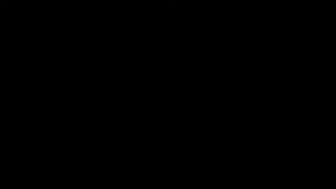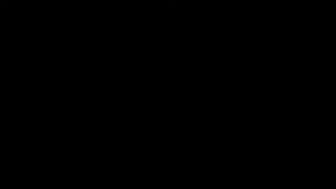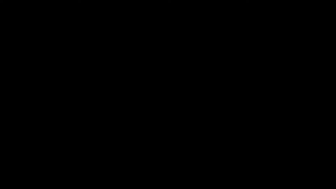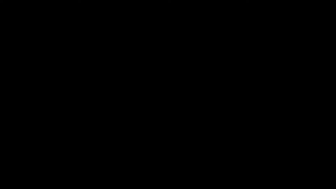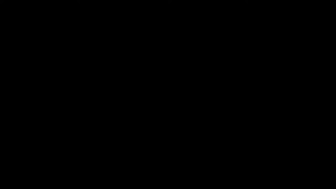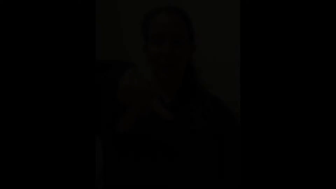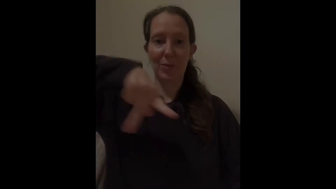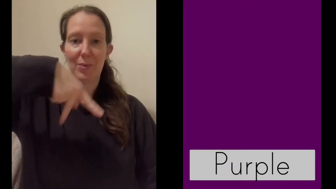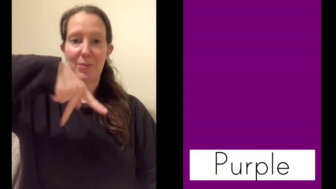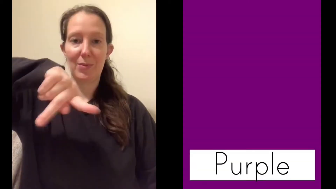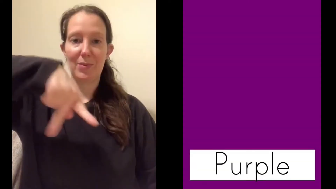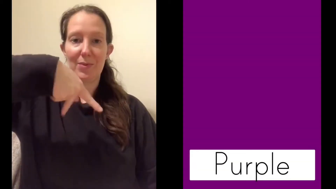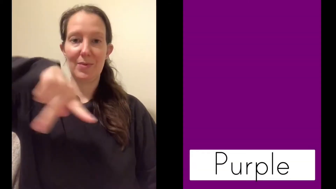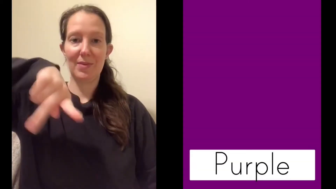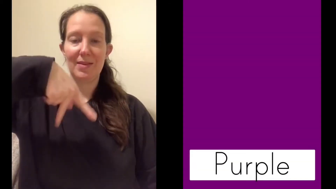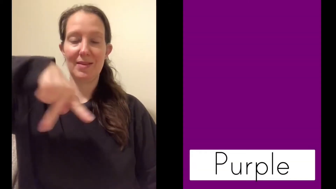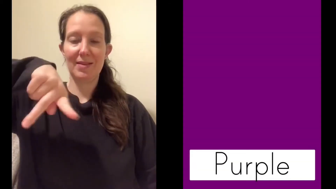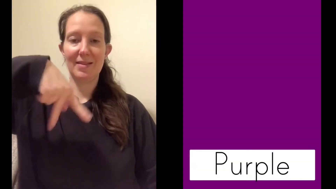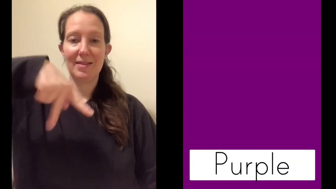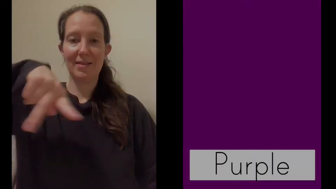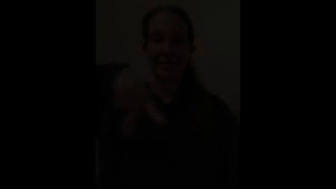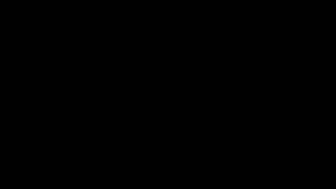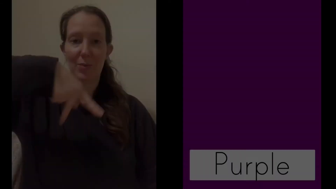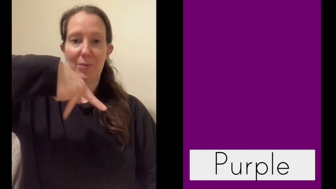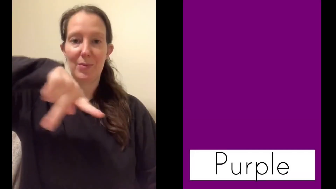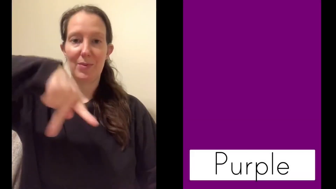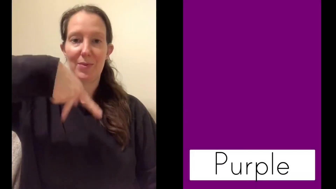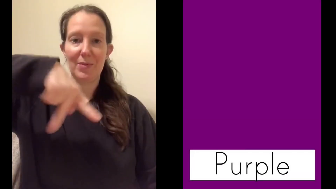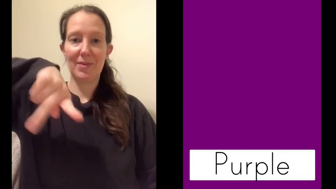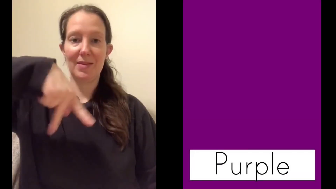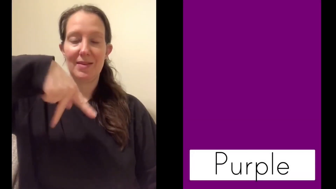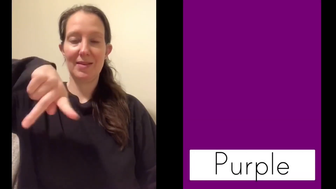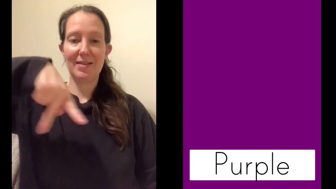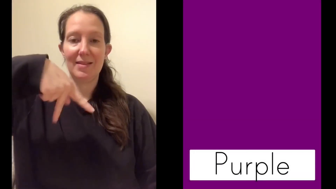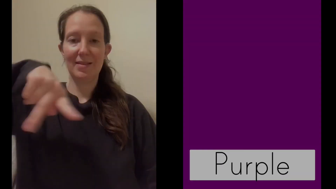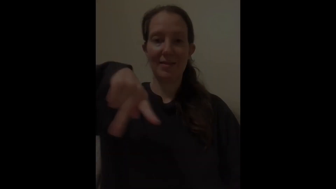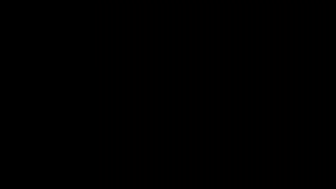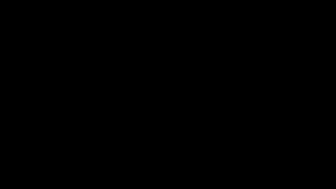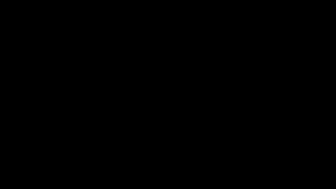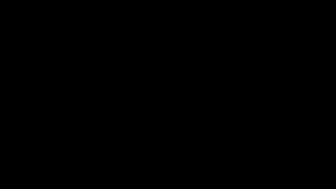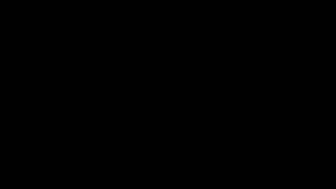Purple